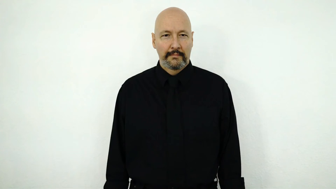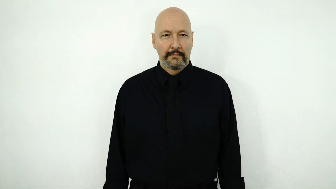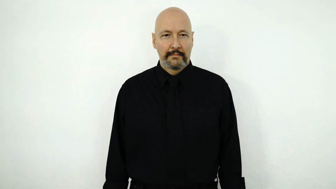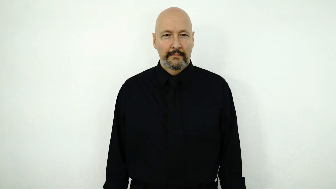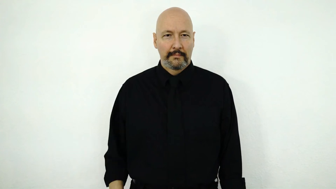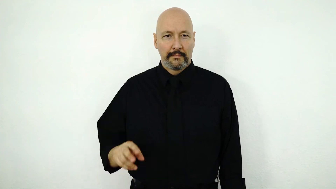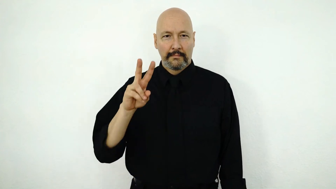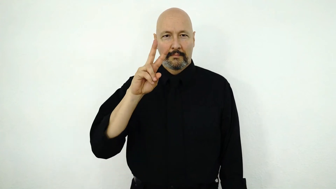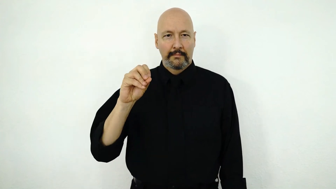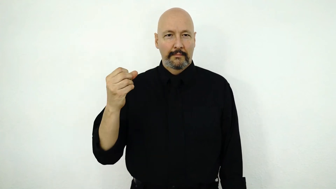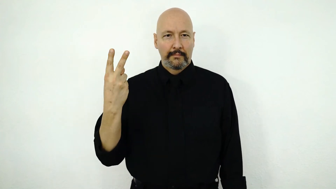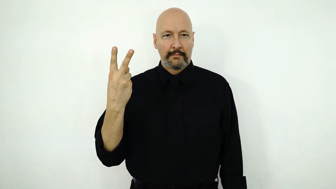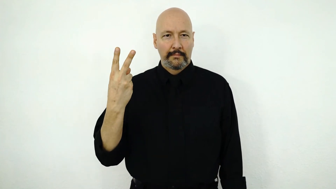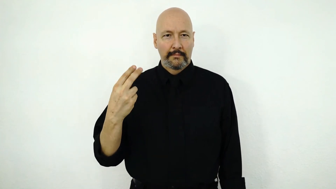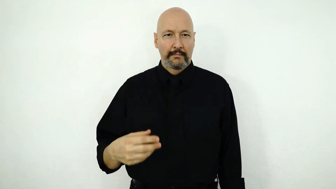2012